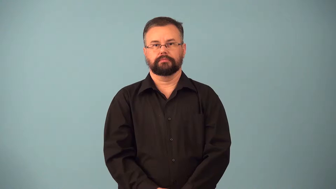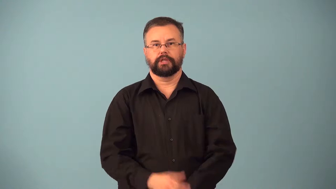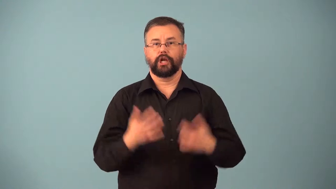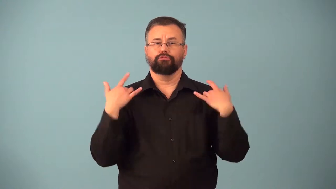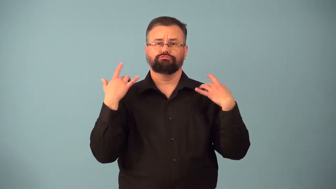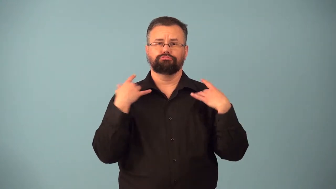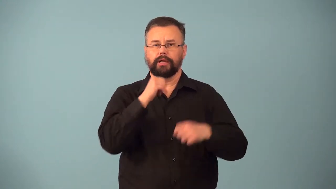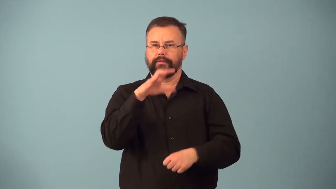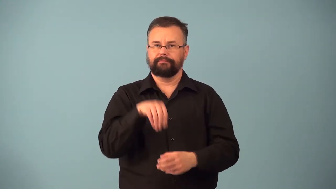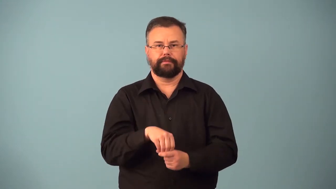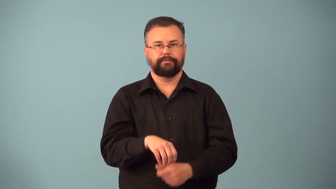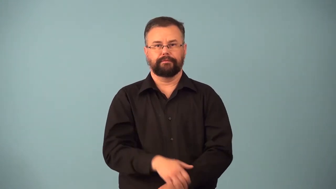uninvolved,kept out